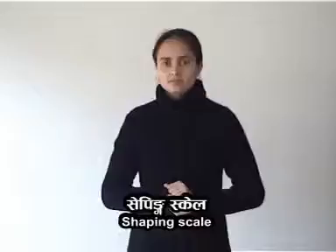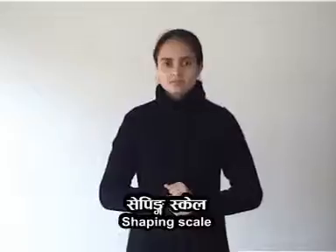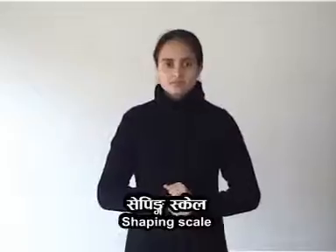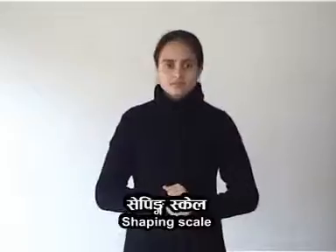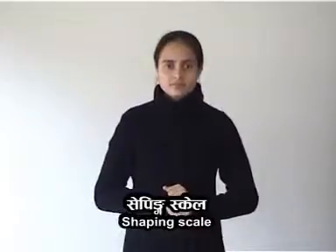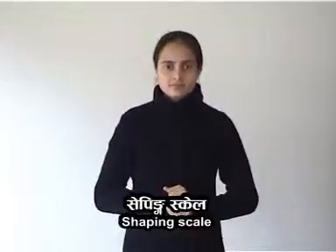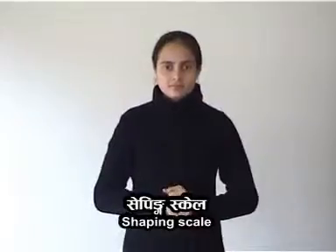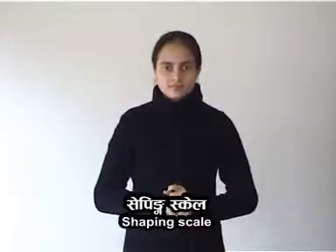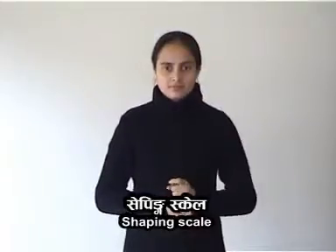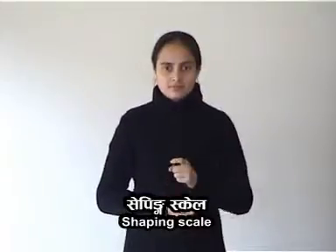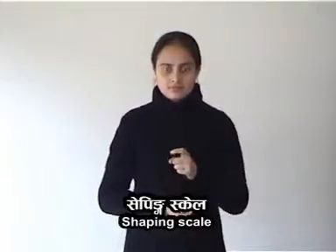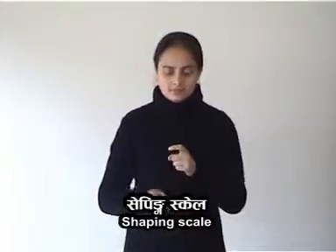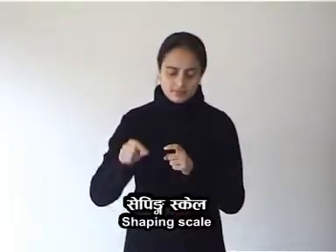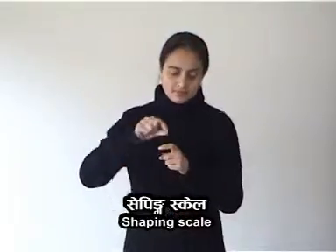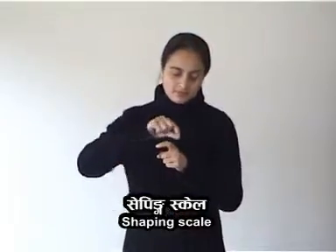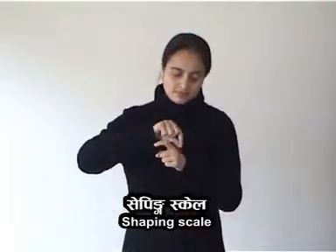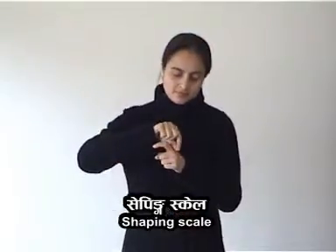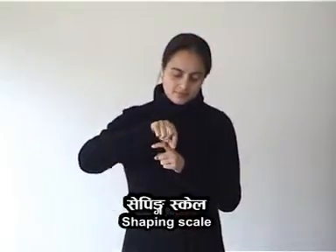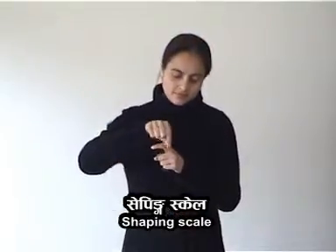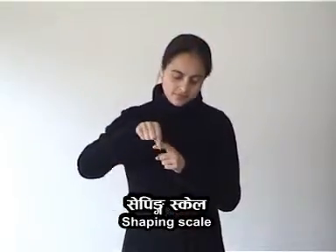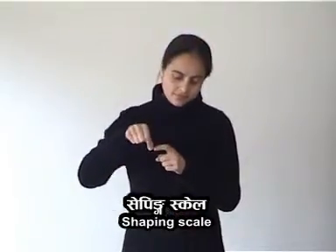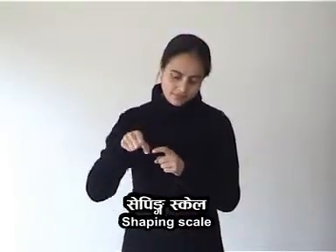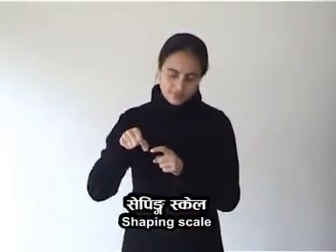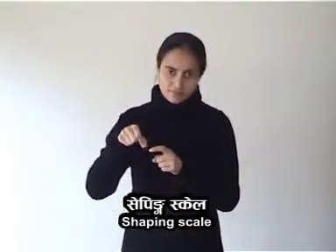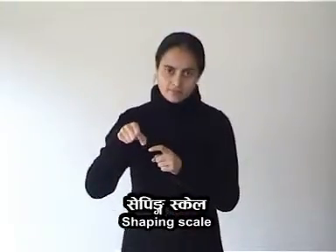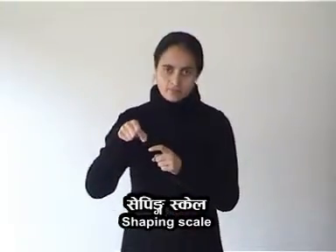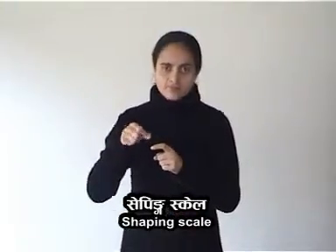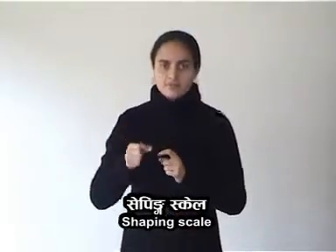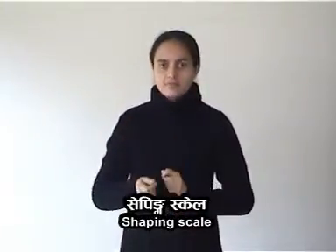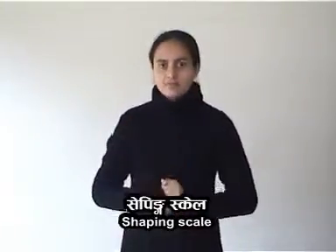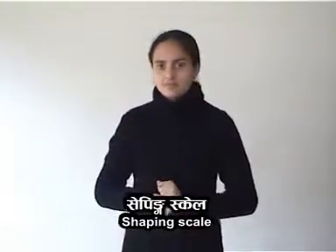shapingscale